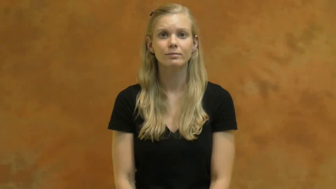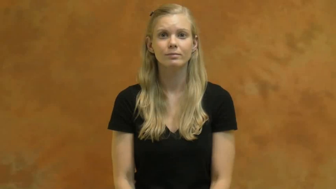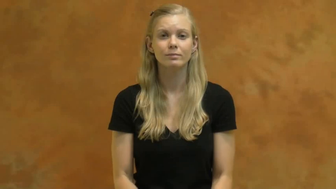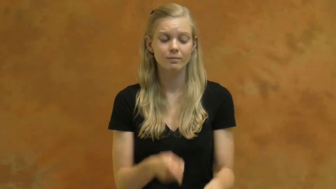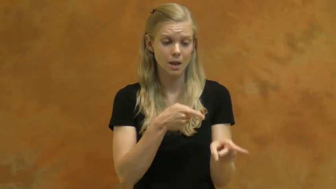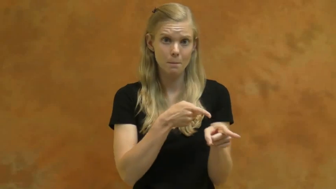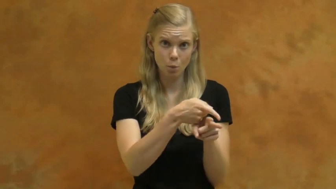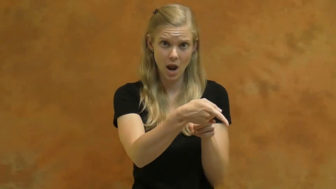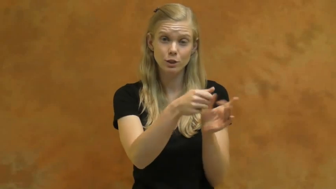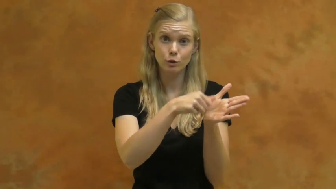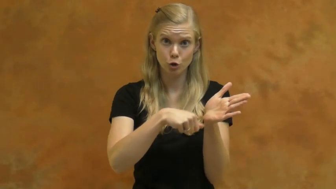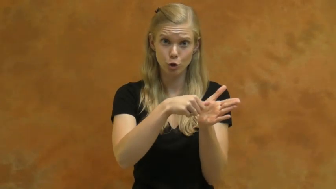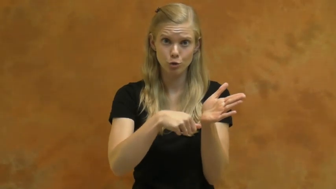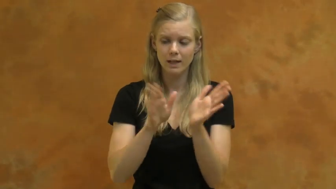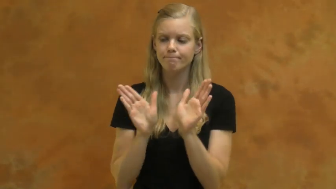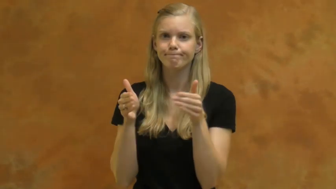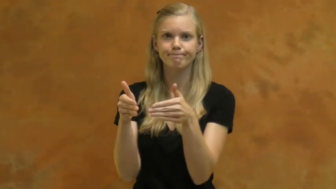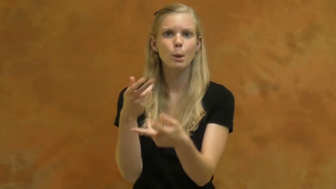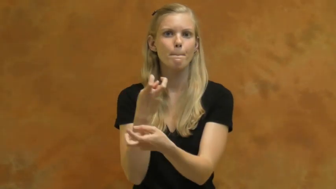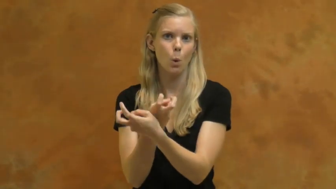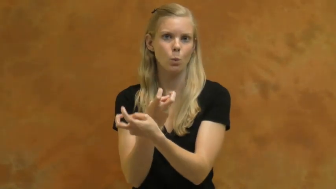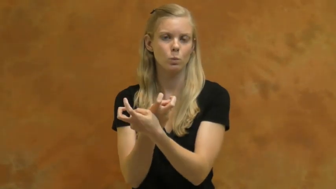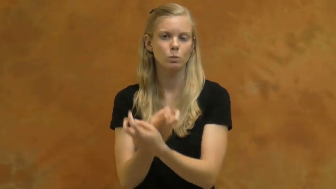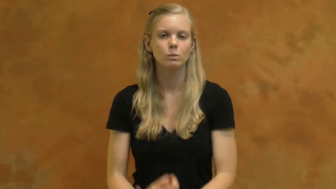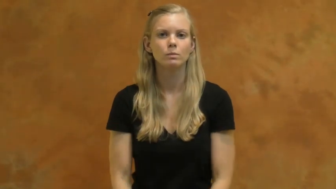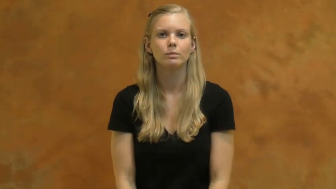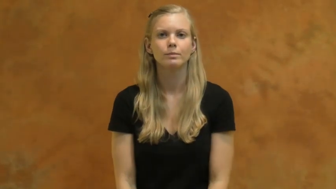orthopedist